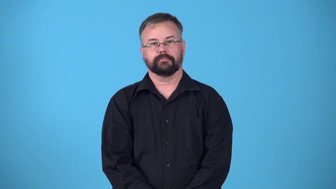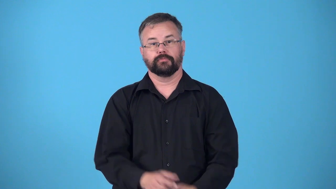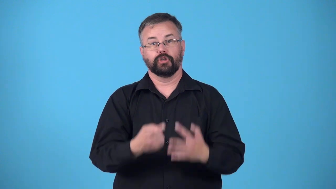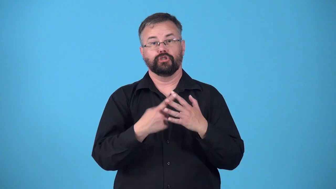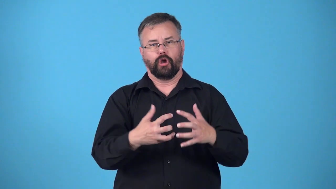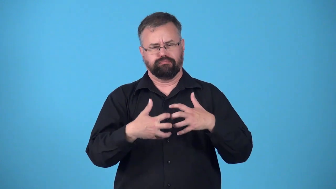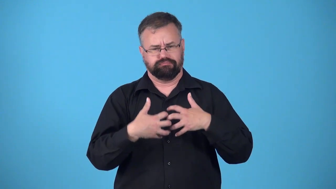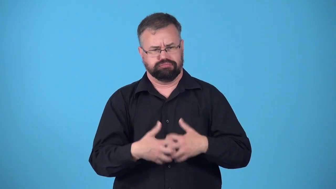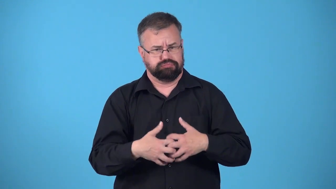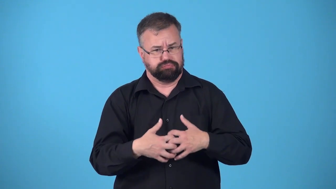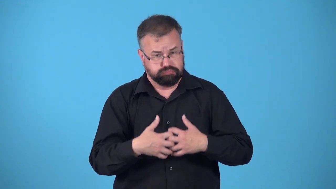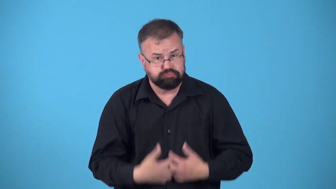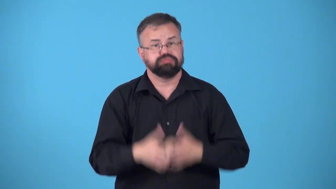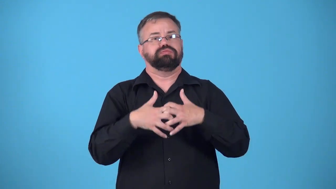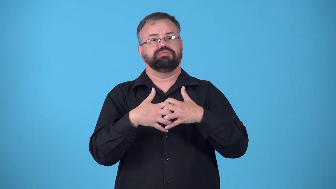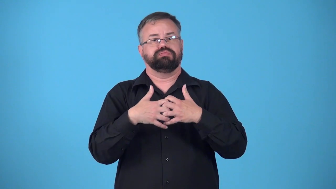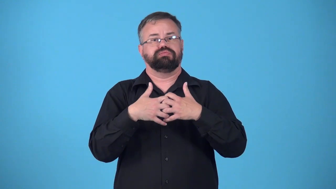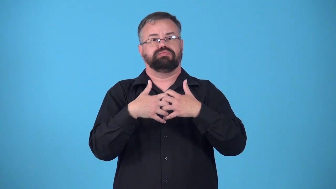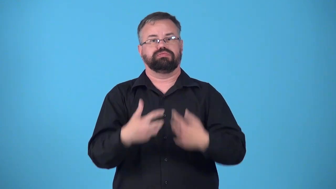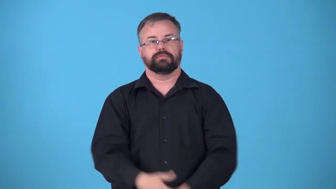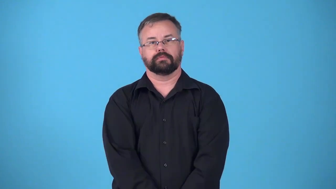come on,come up-machine